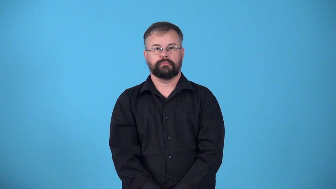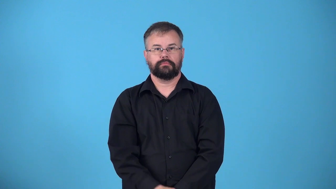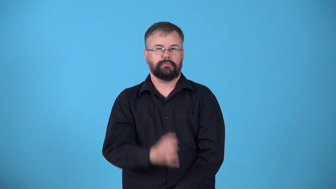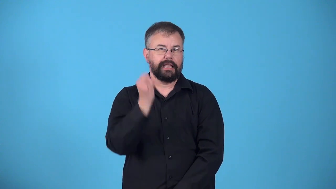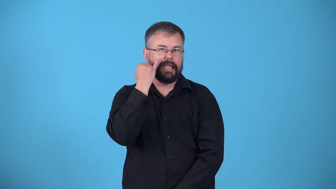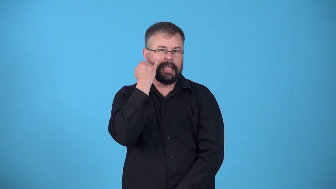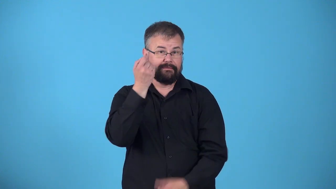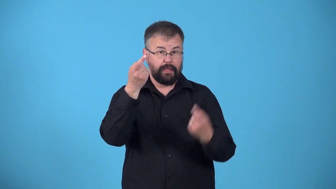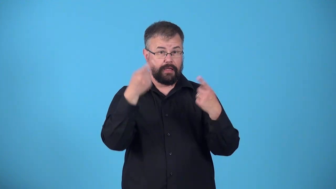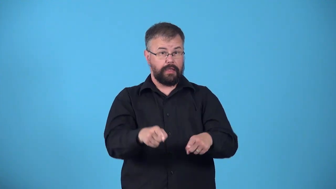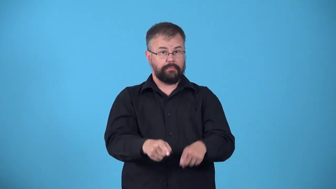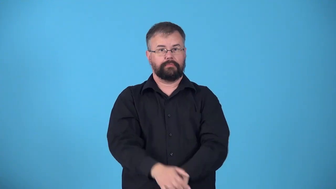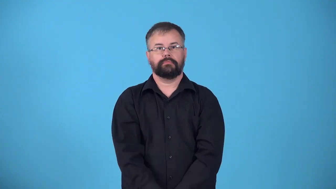in the event of